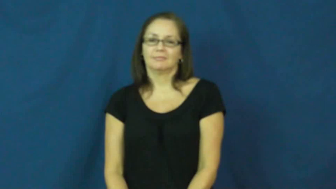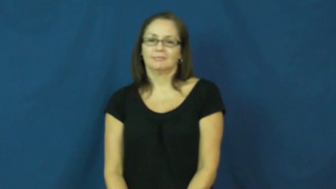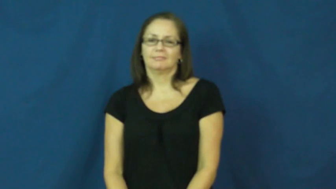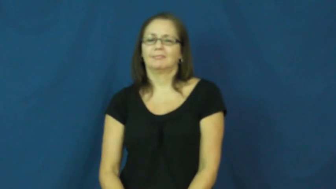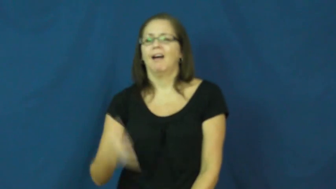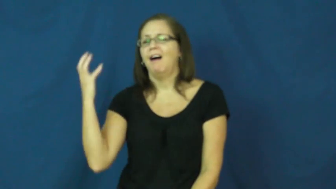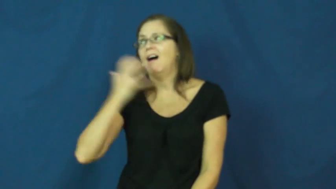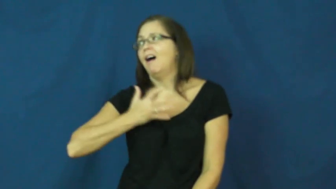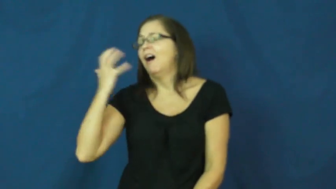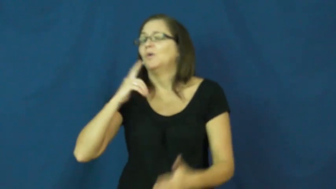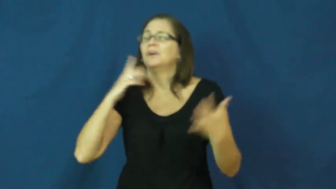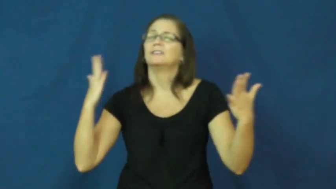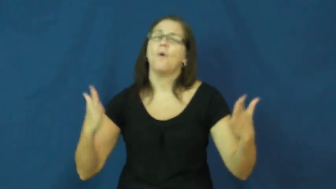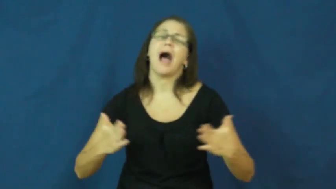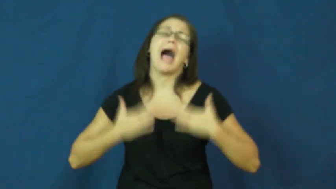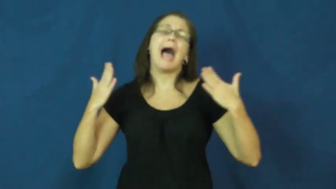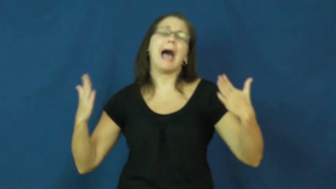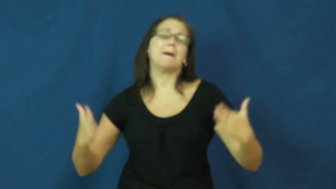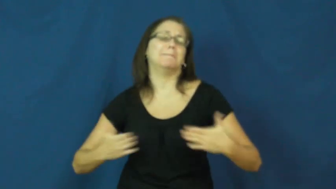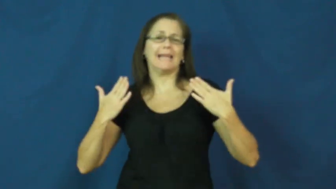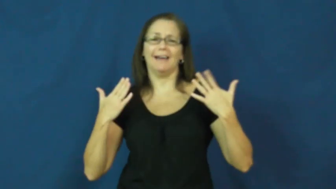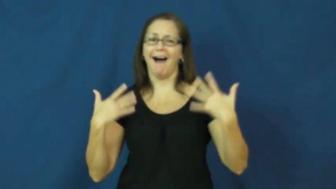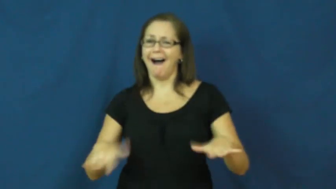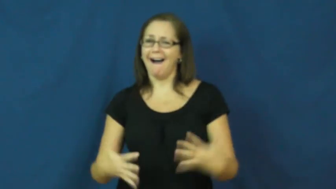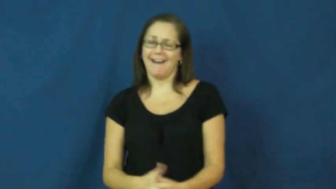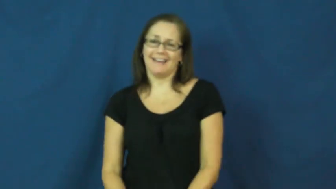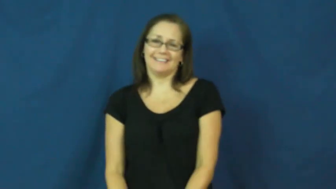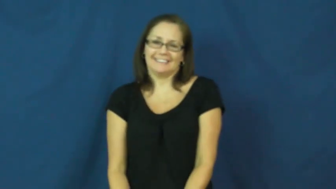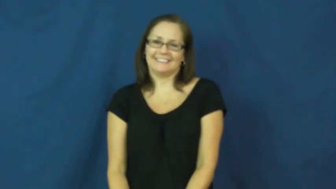on cloud nine